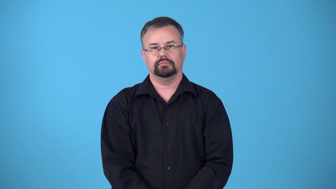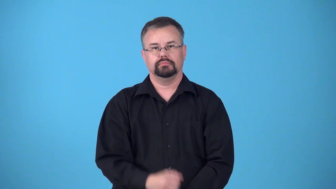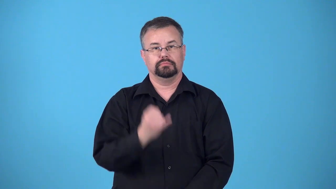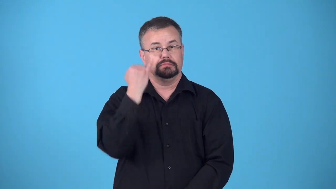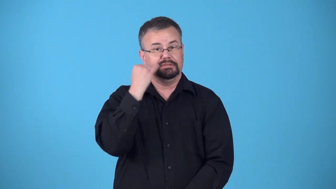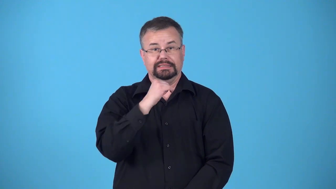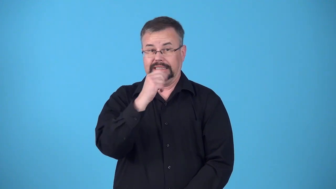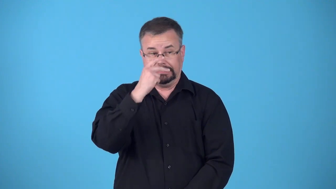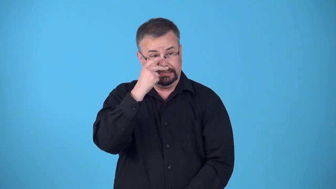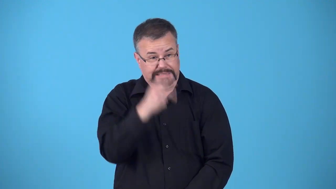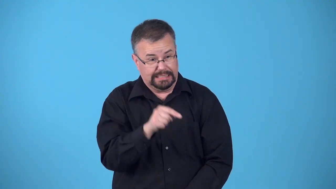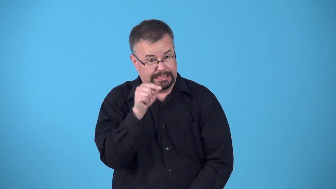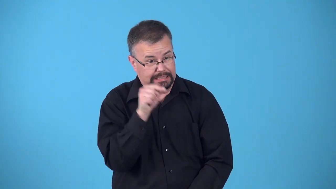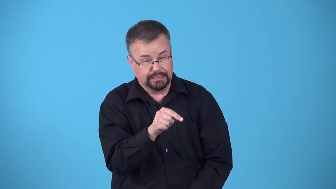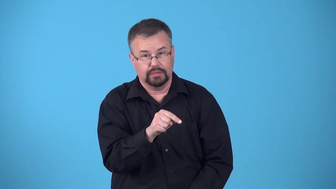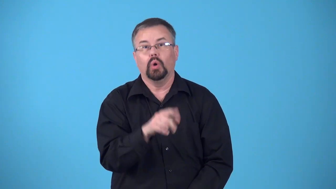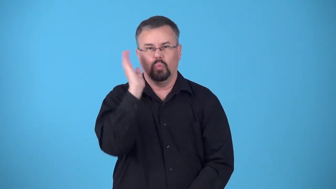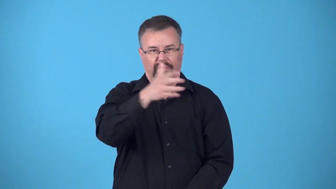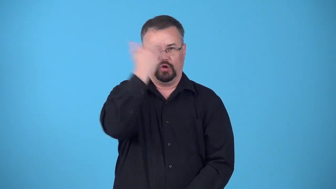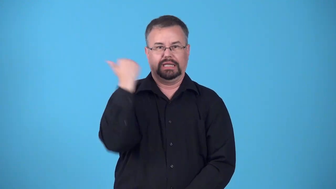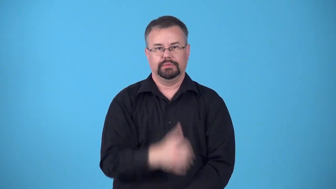out of sight, out of mind